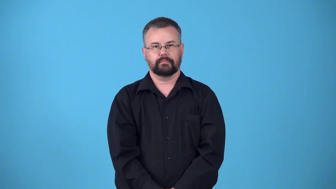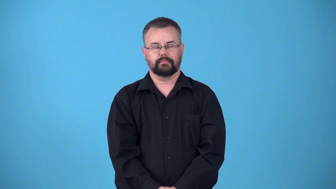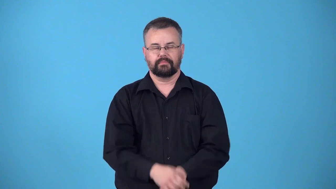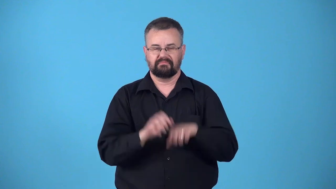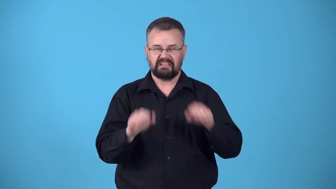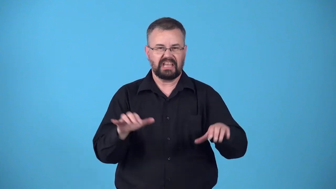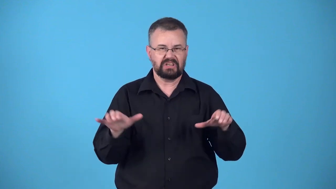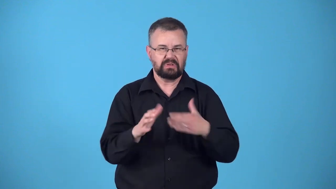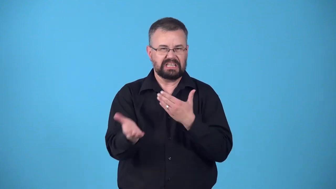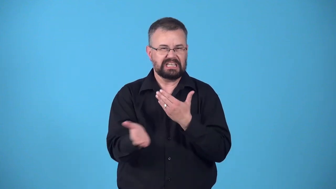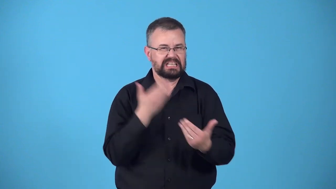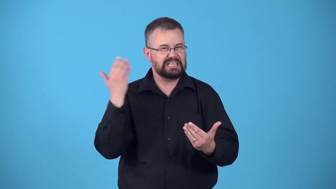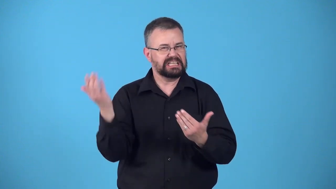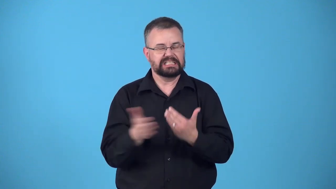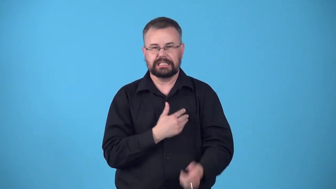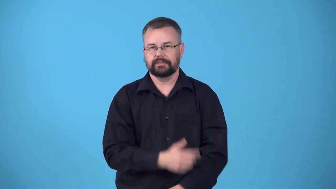eat it for breakfast